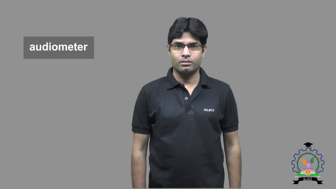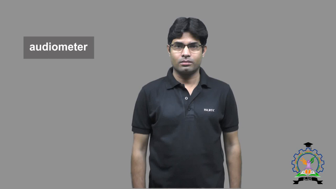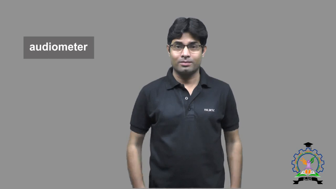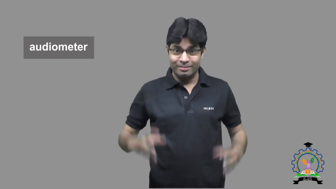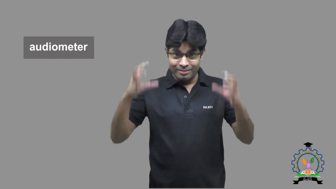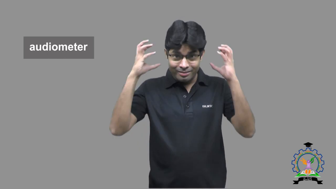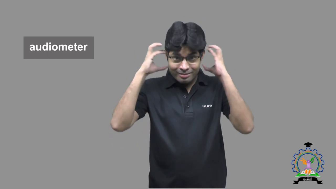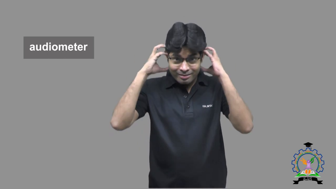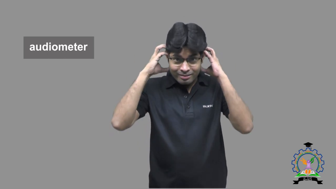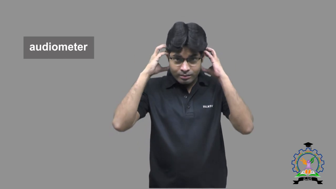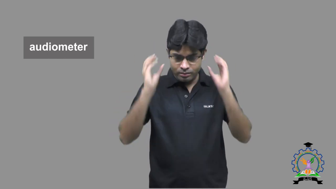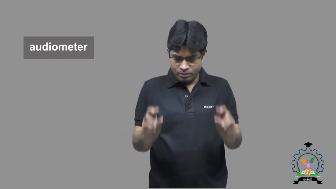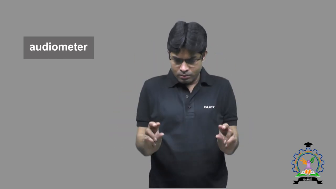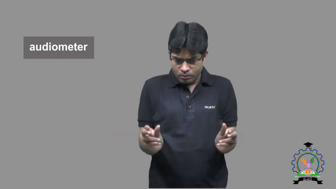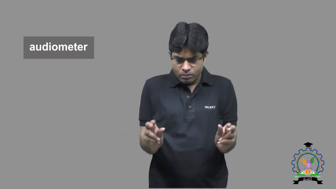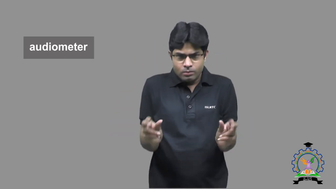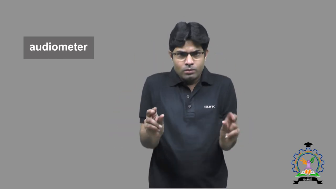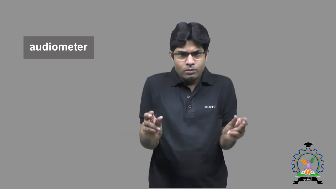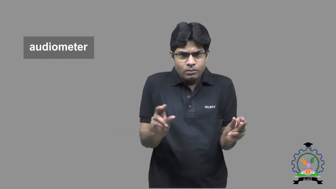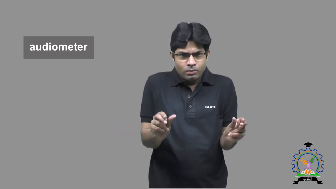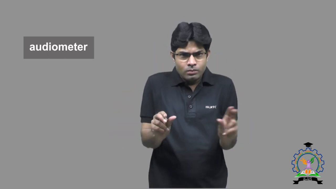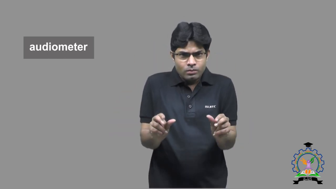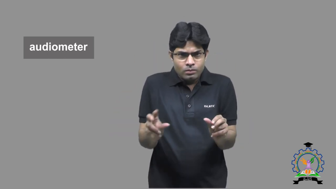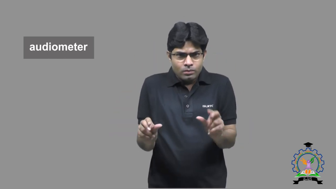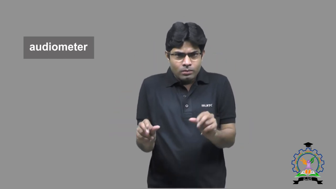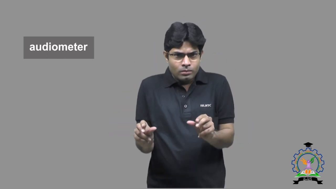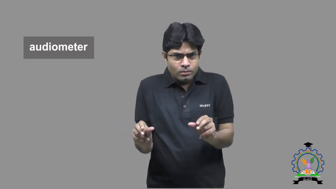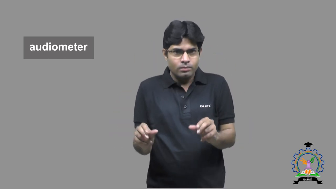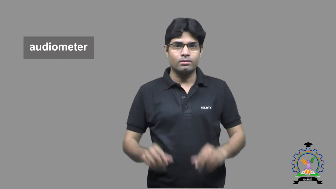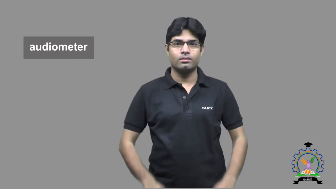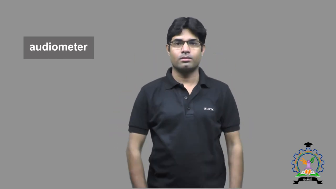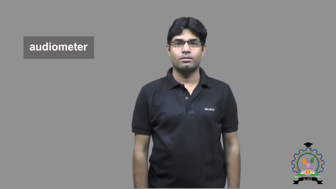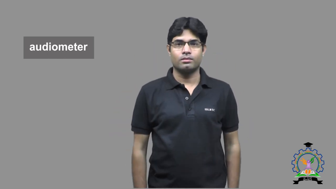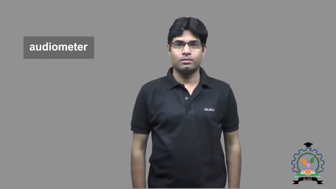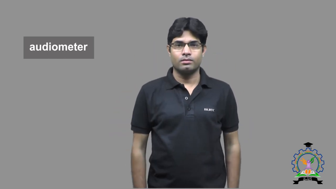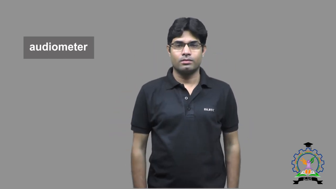audiometer